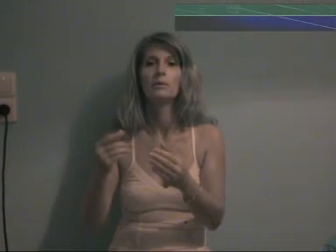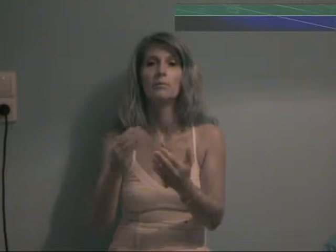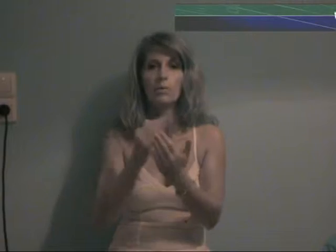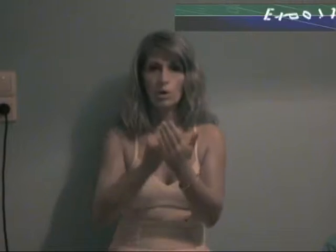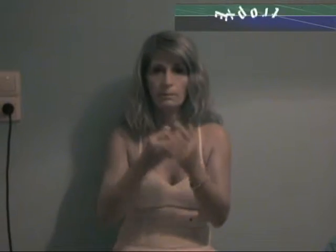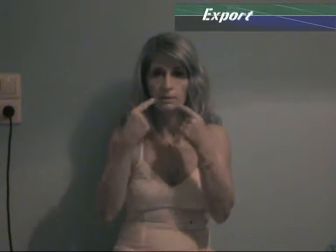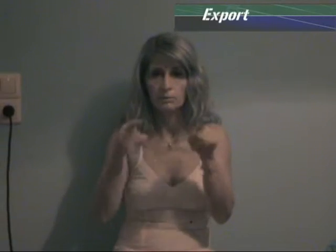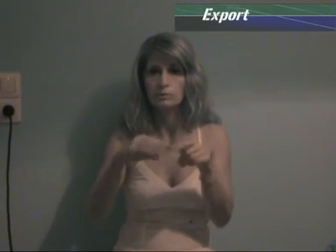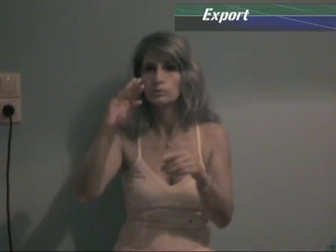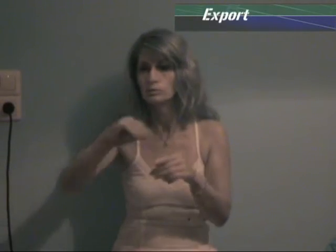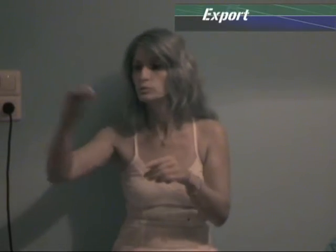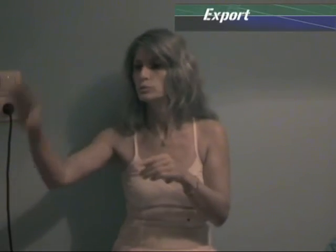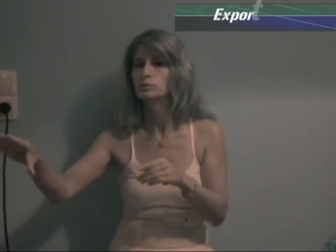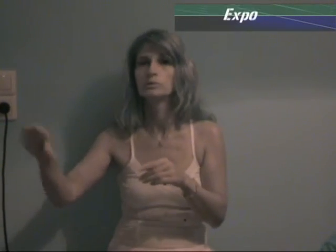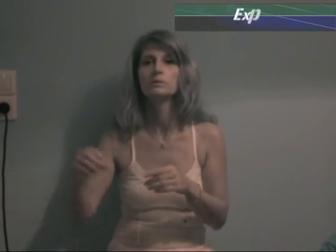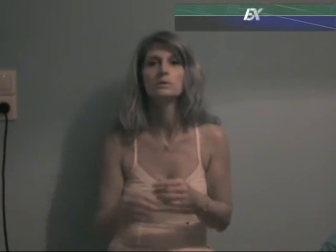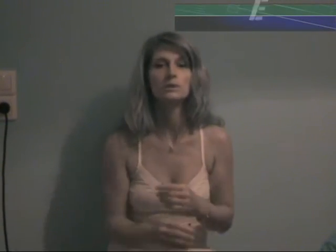Export